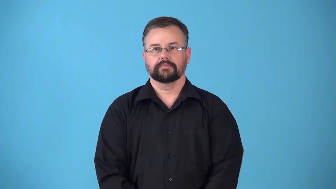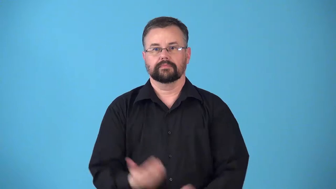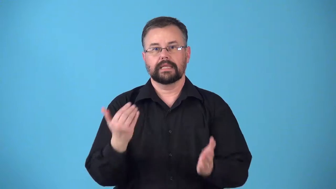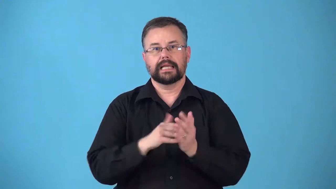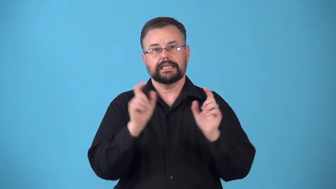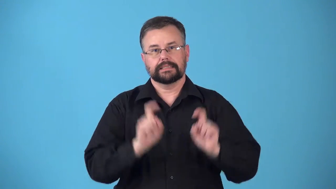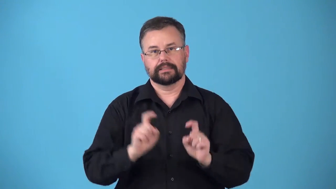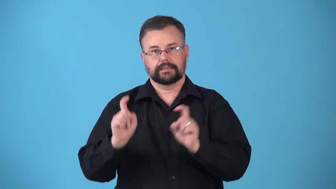retest